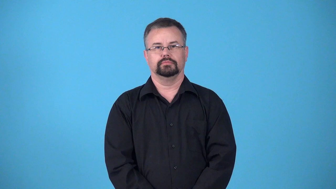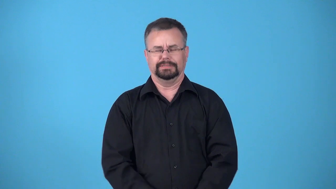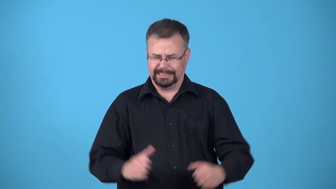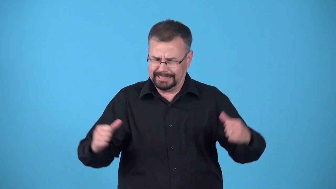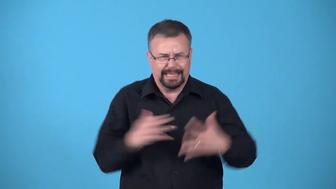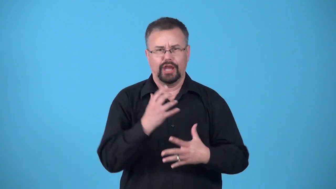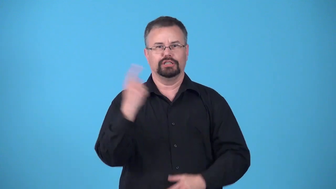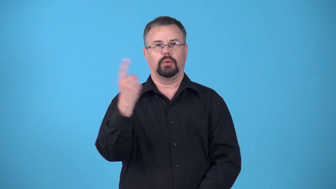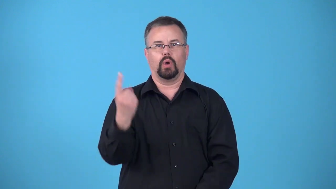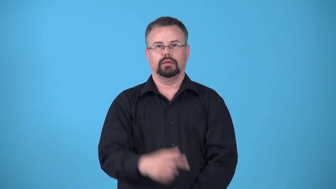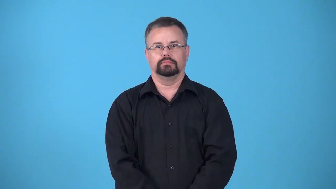scare the daylights out of someone